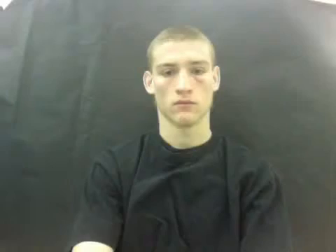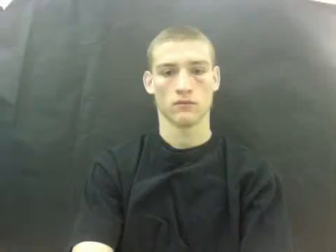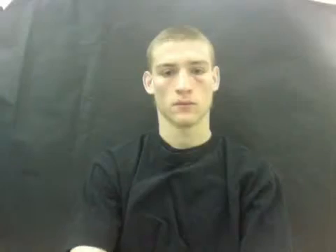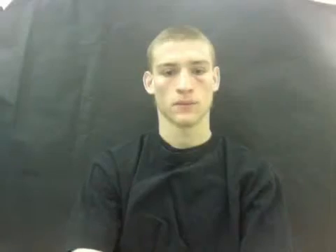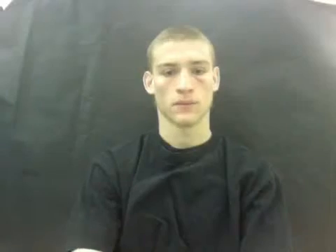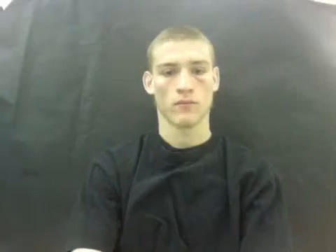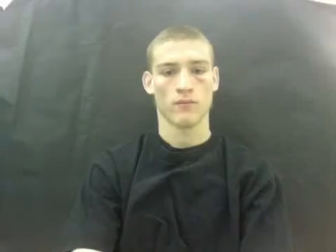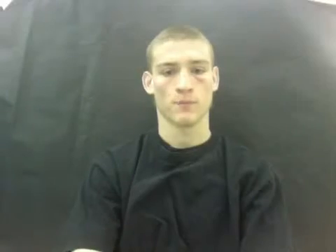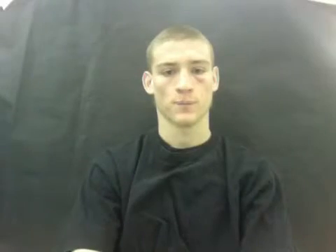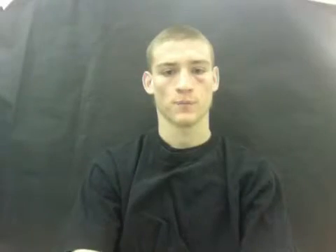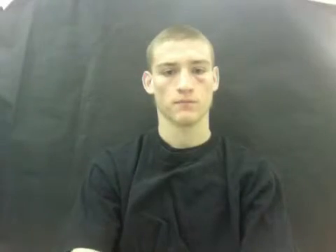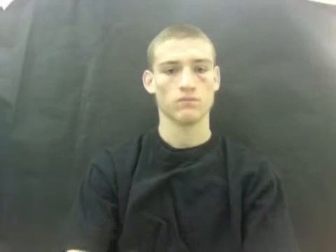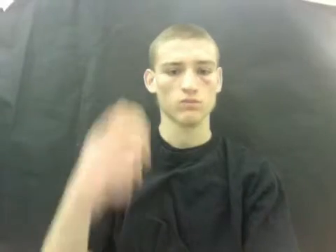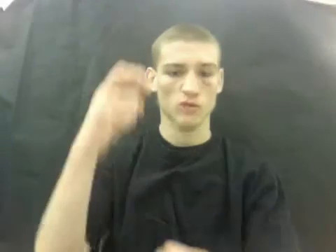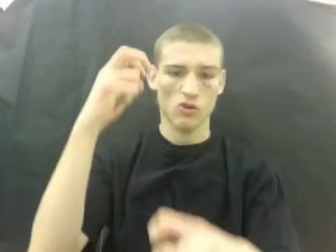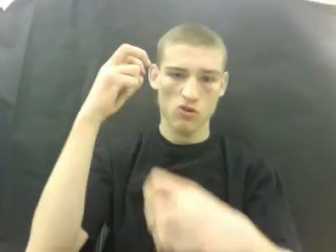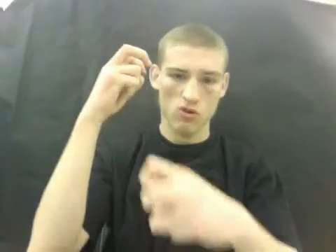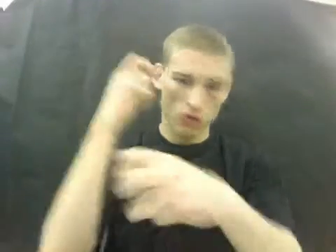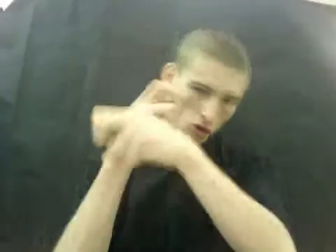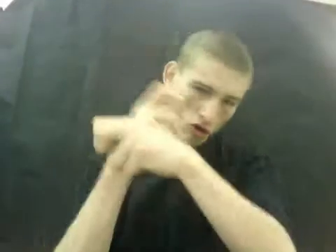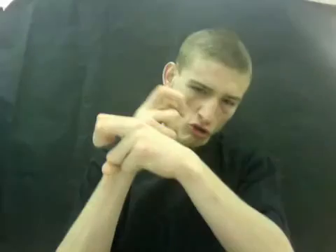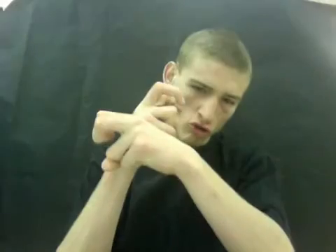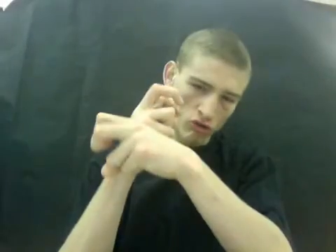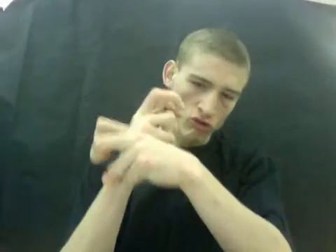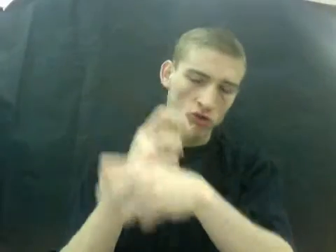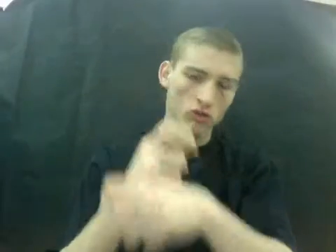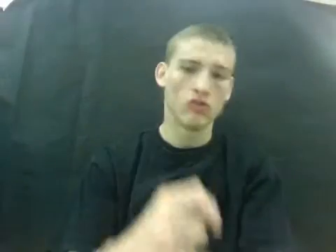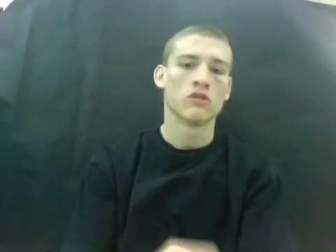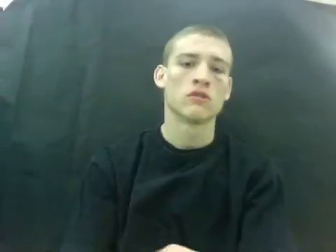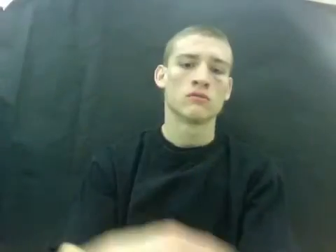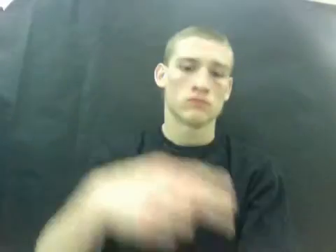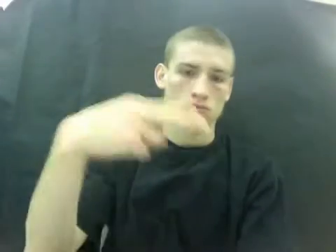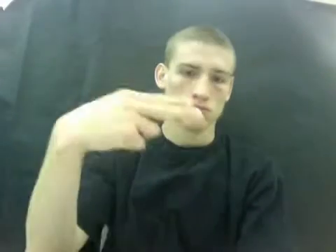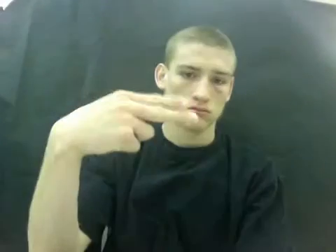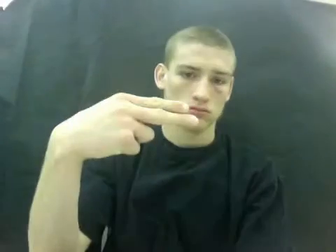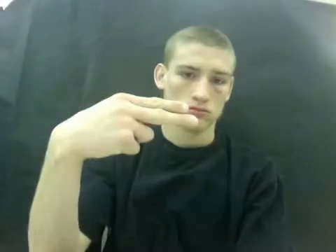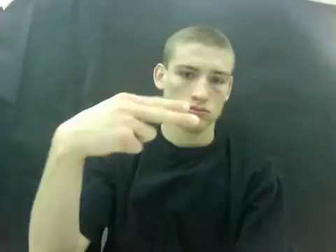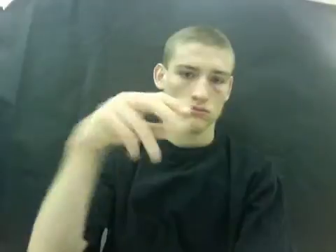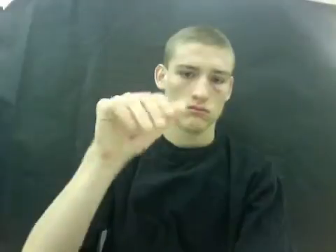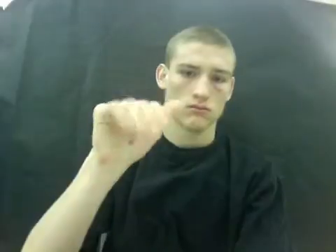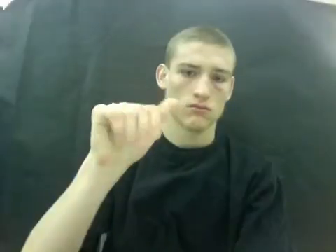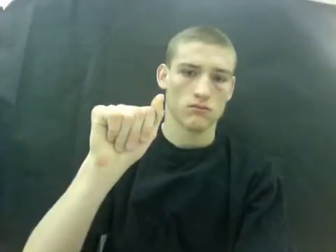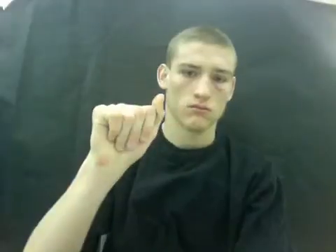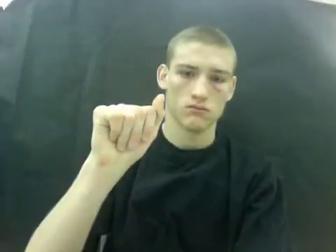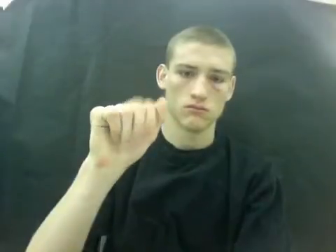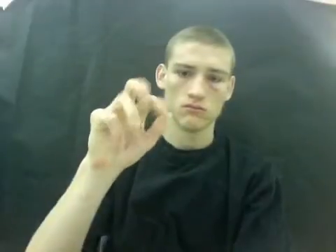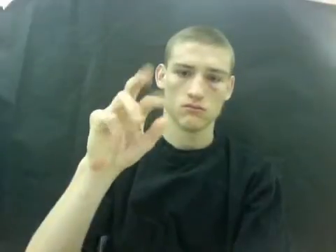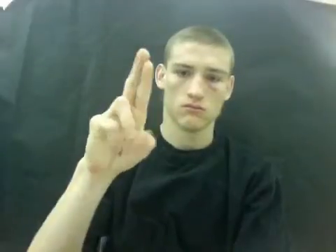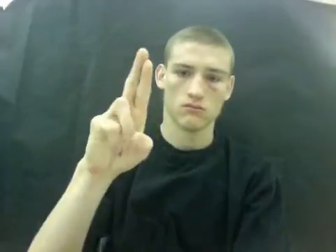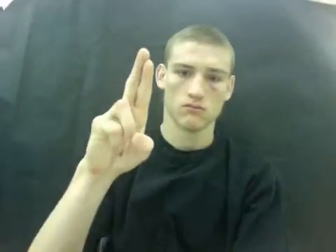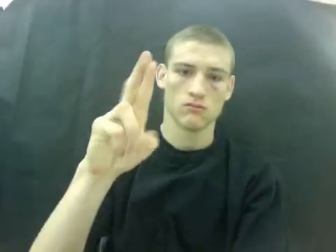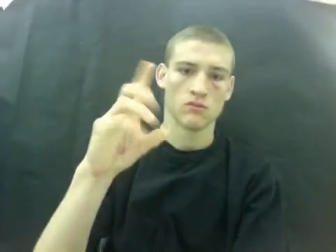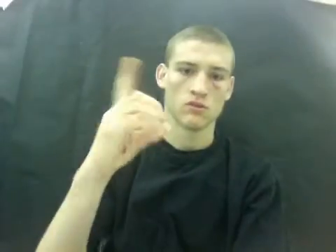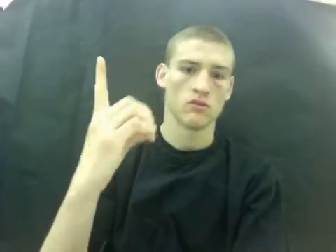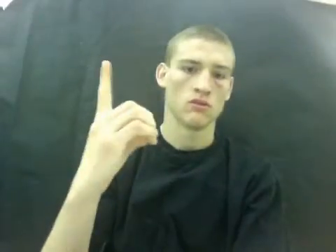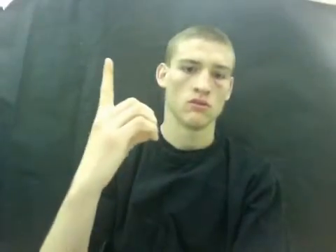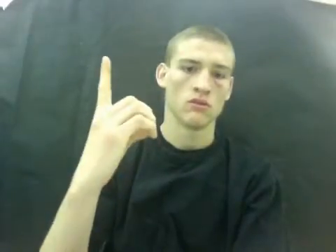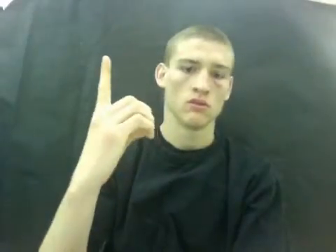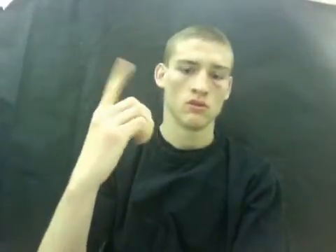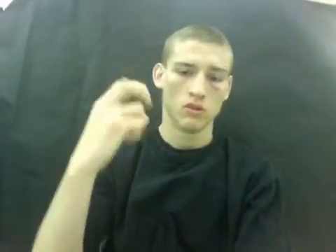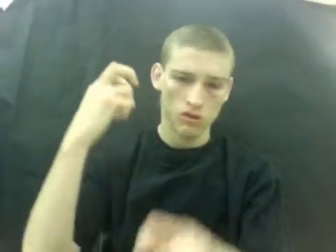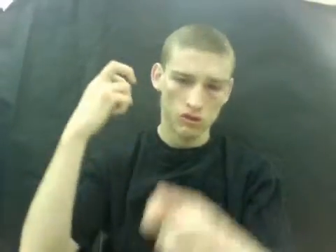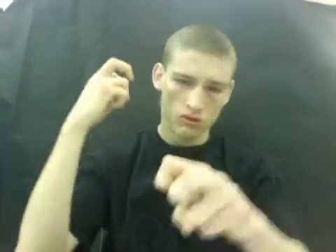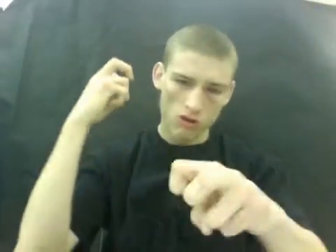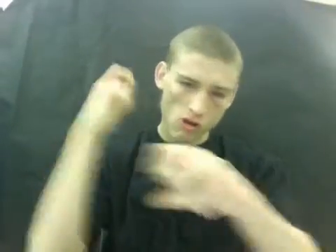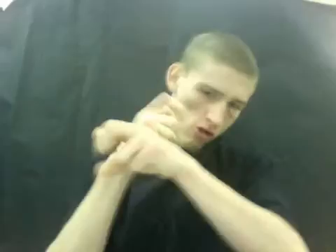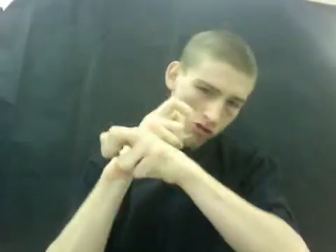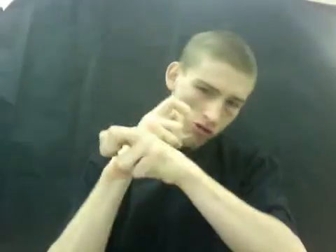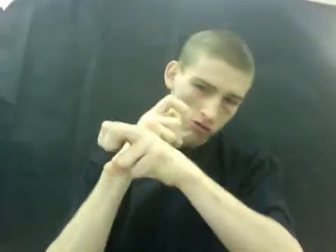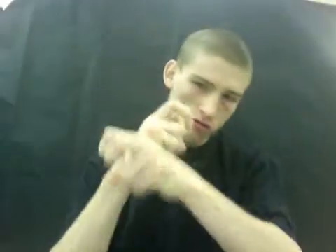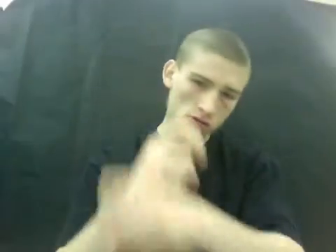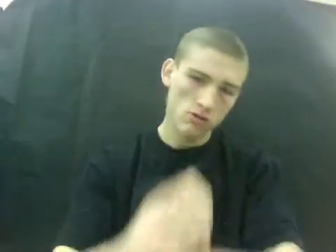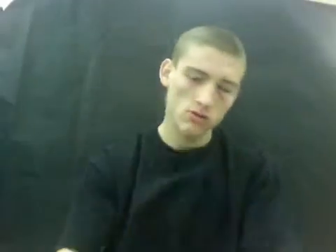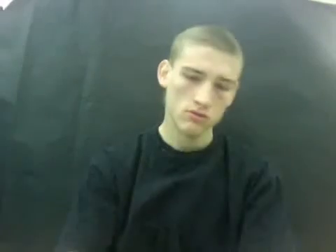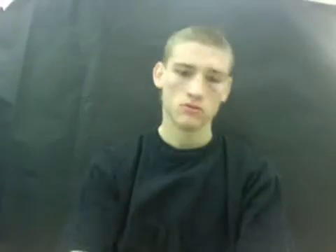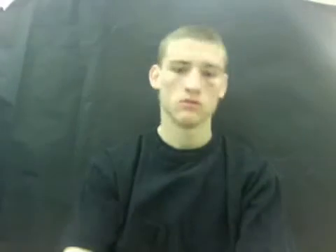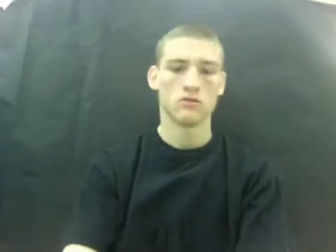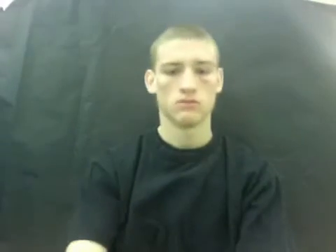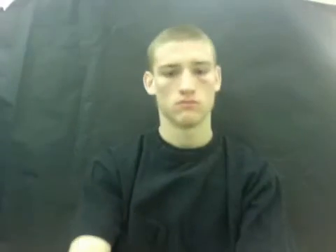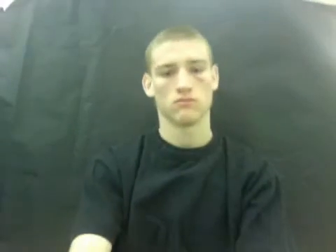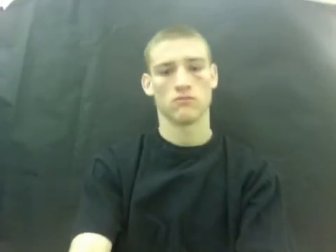hard